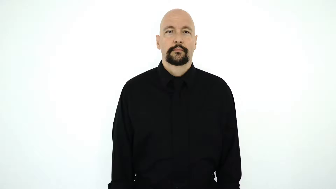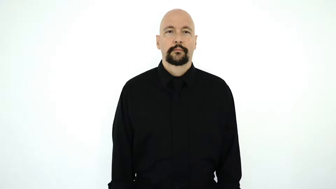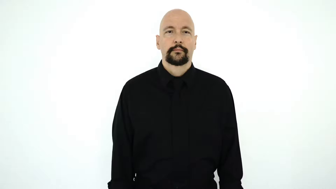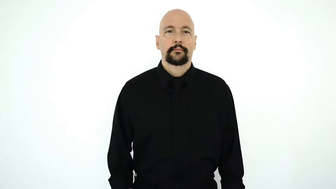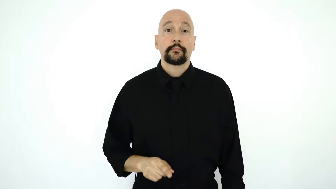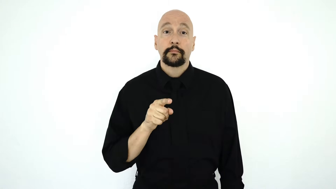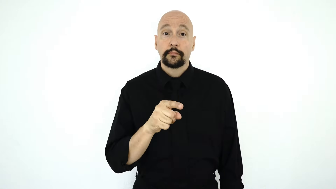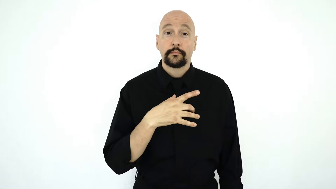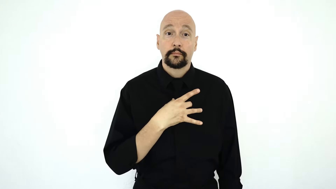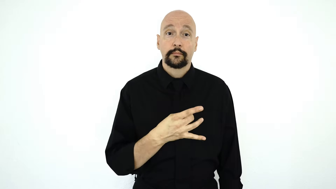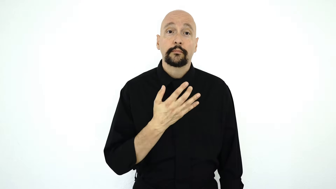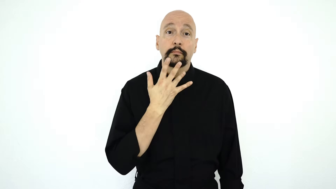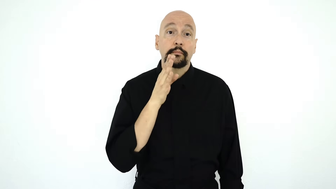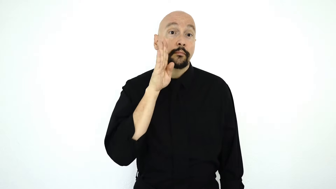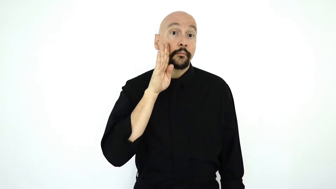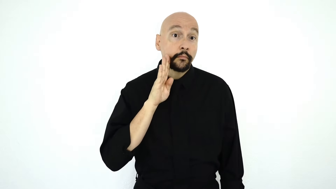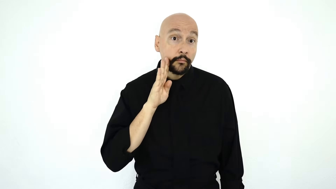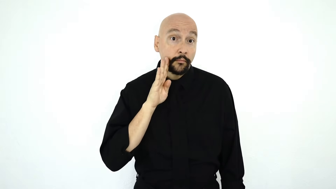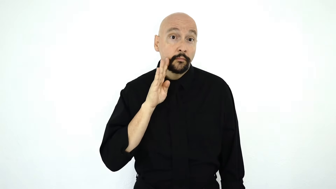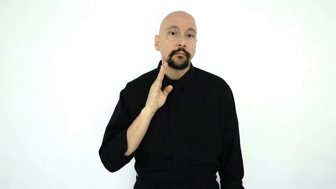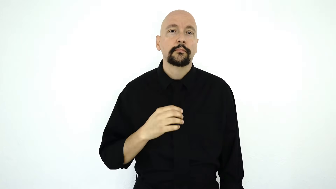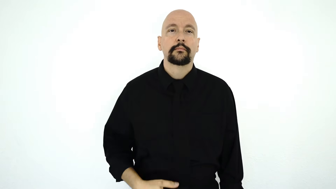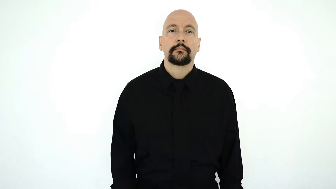YOU LIKE COLOR BROWN?